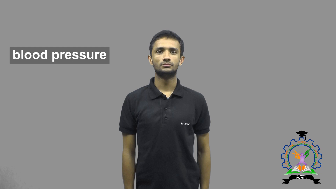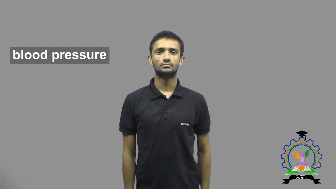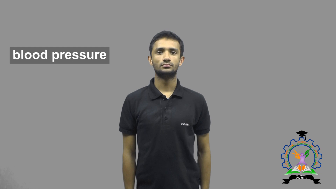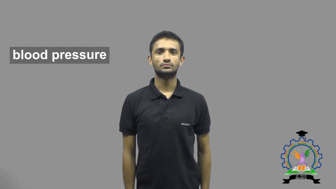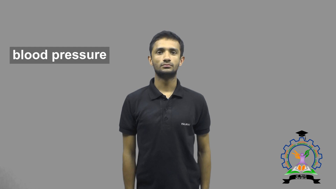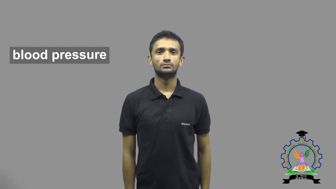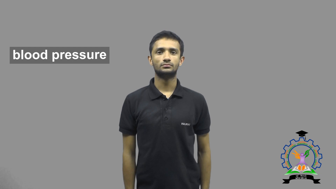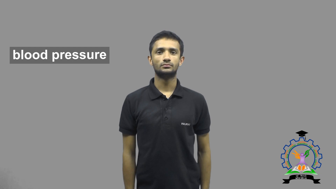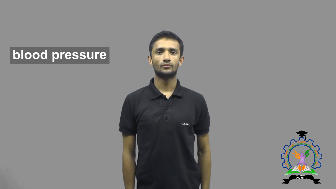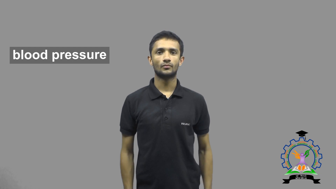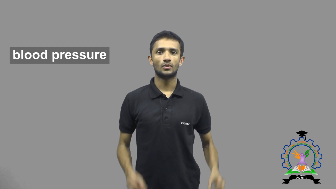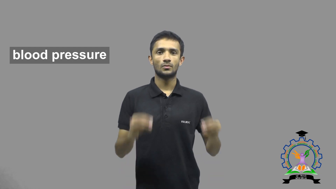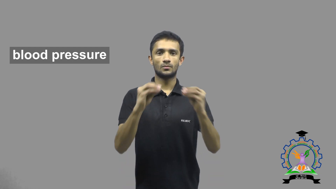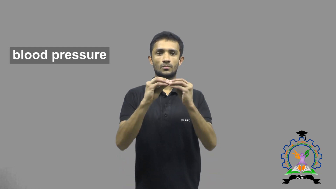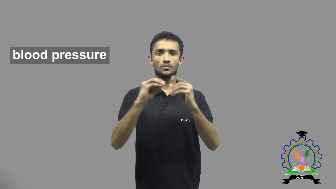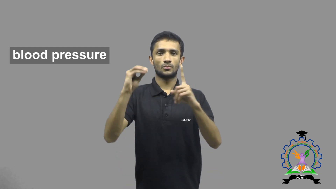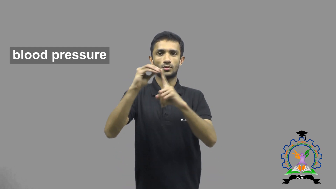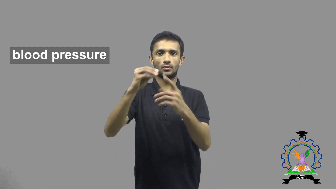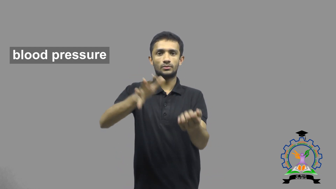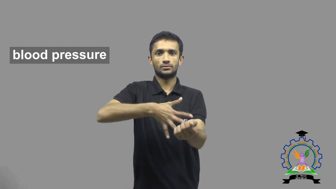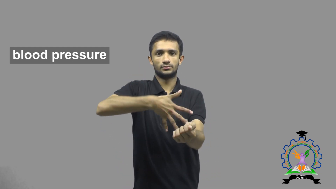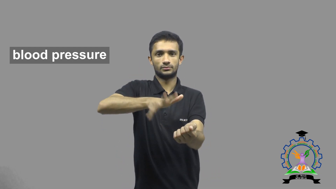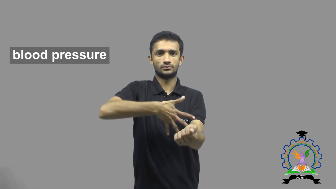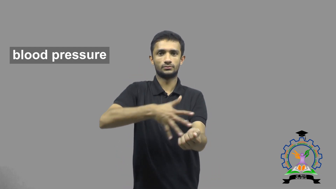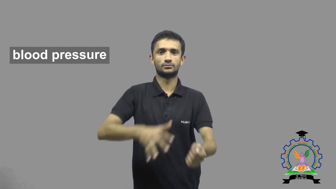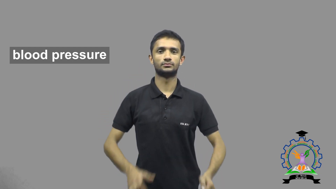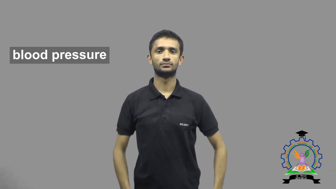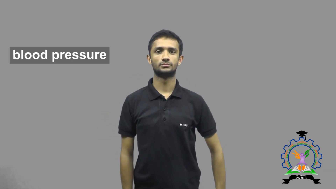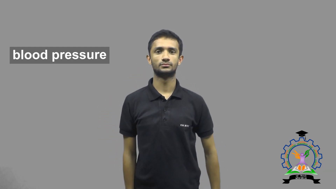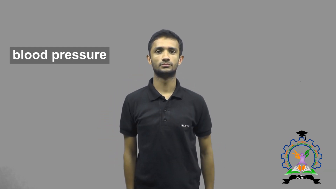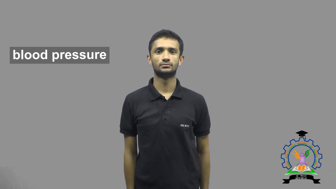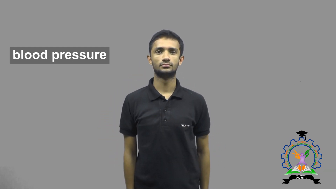blood pressure